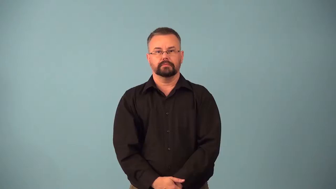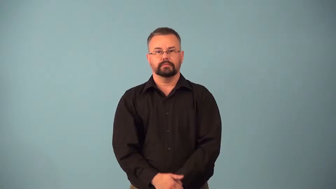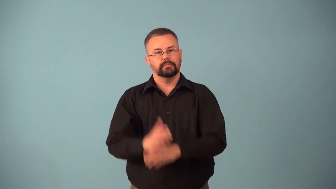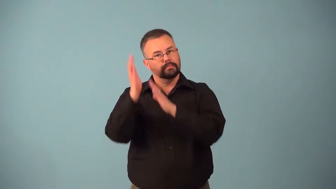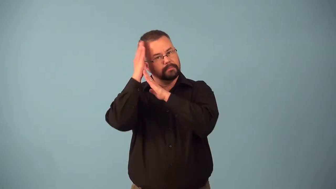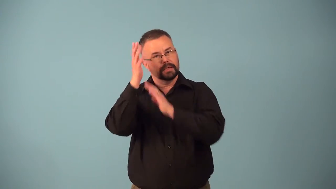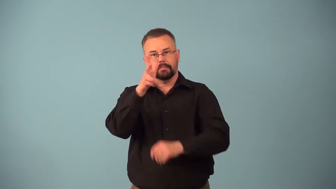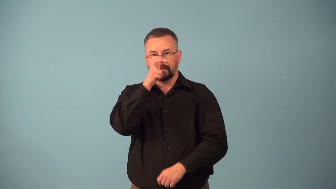bedbug